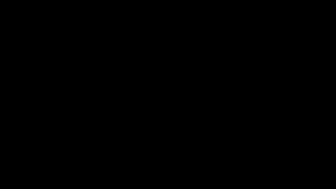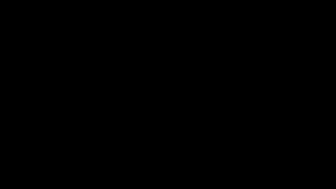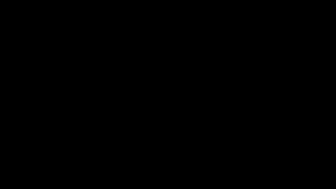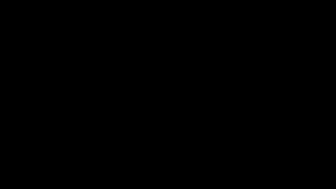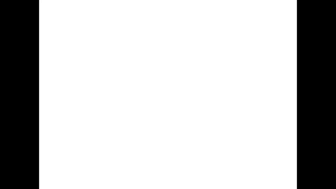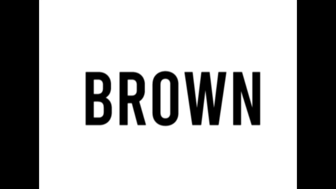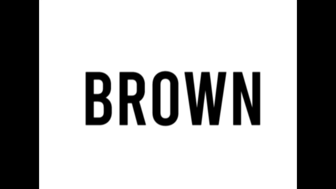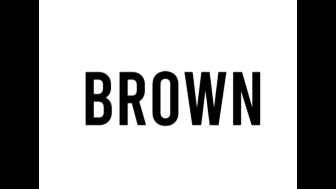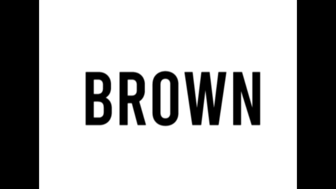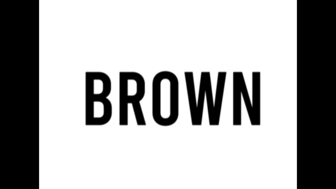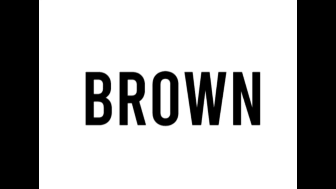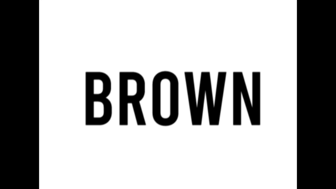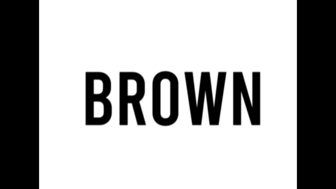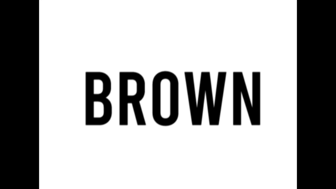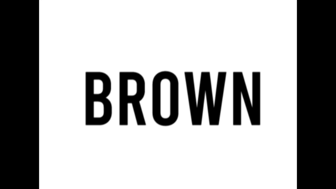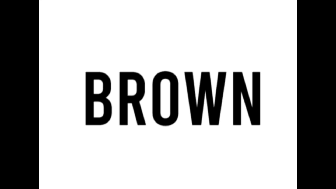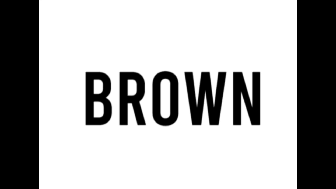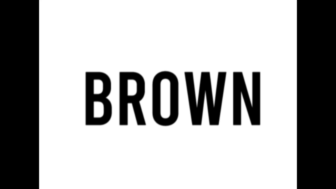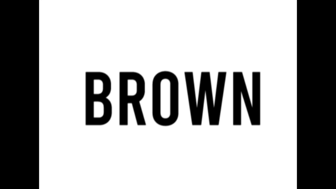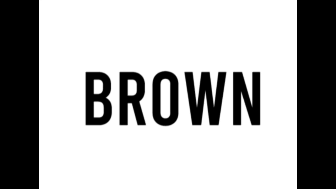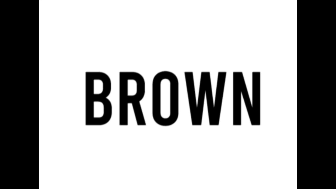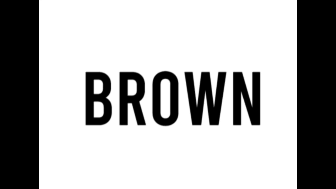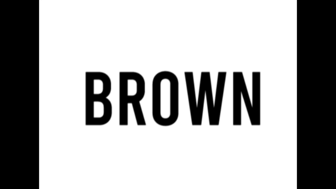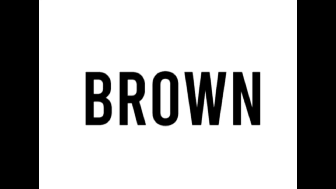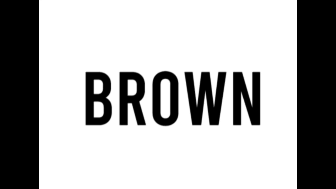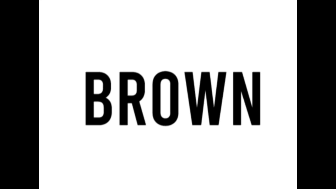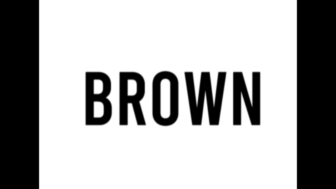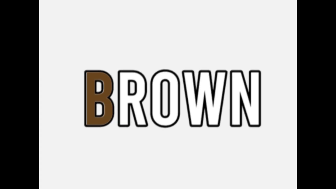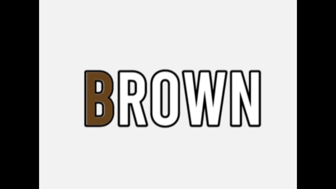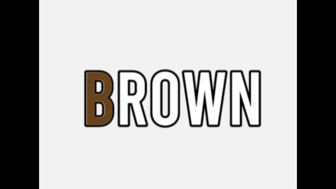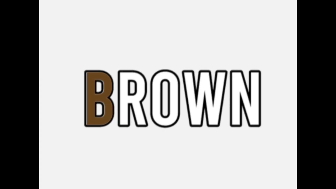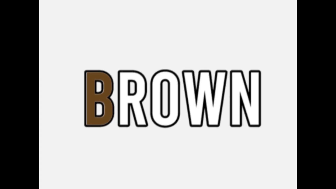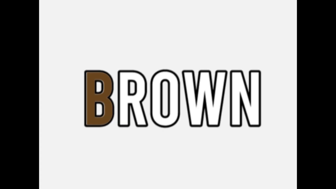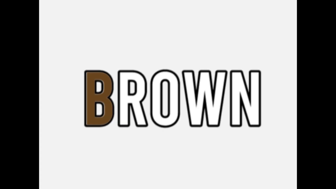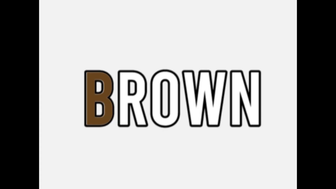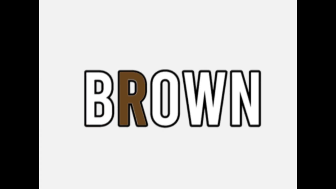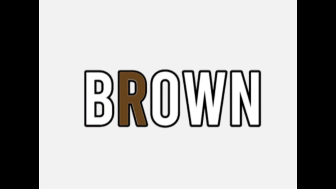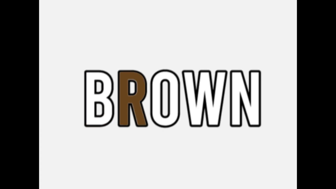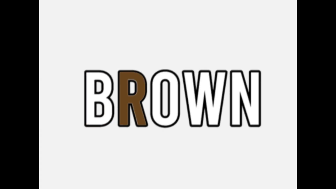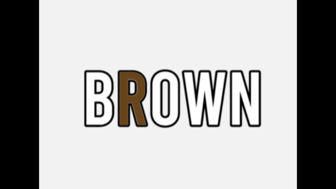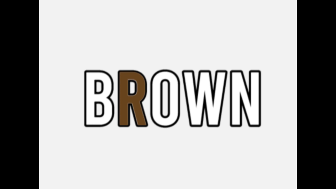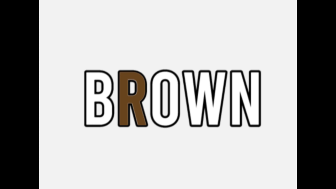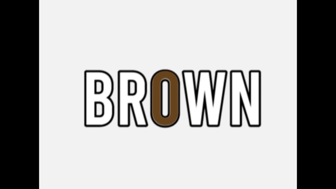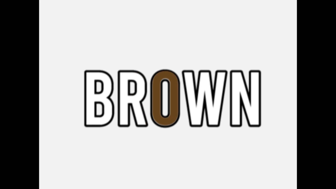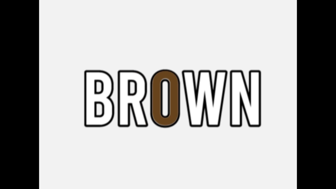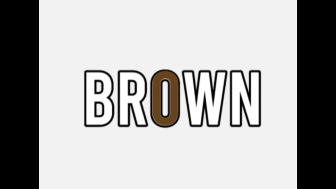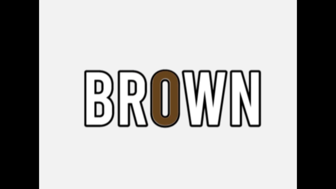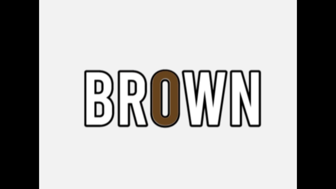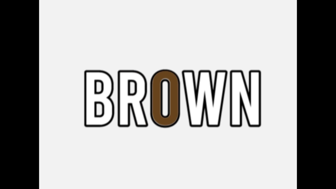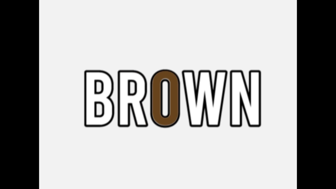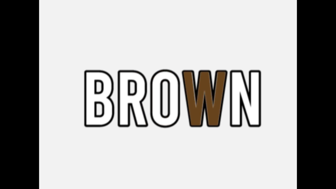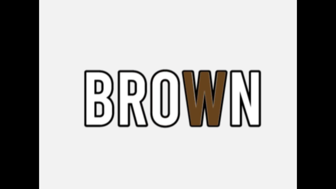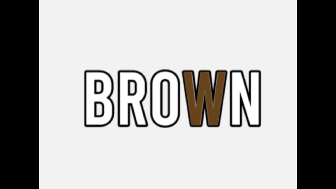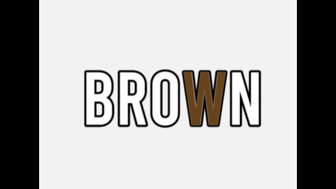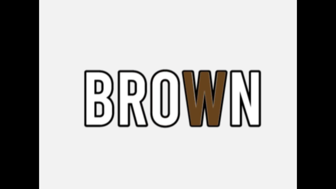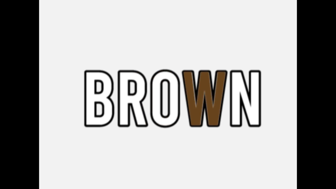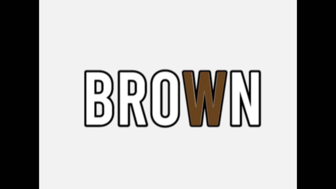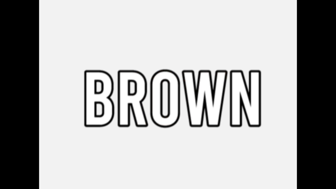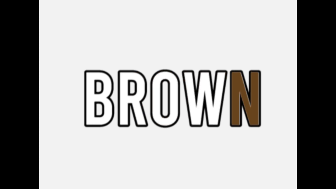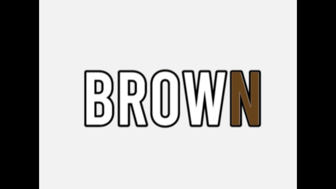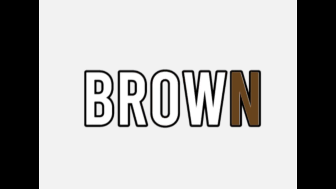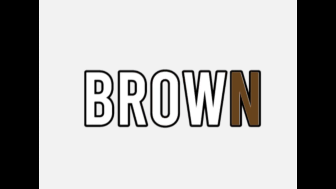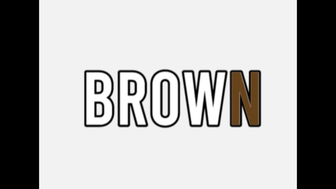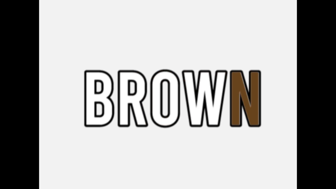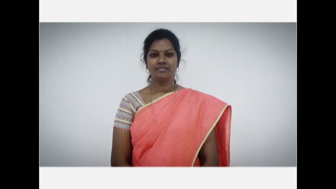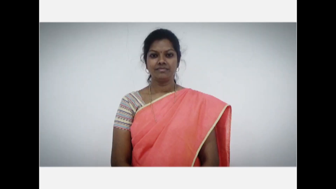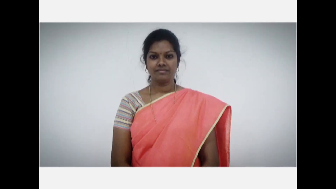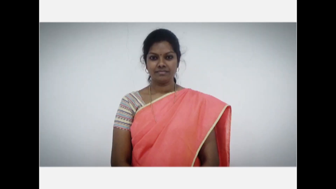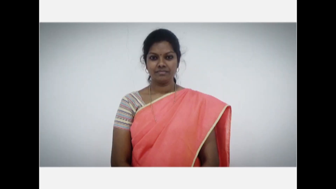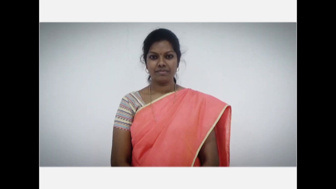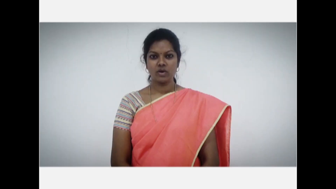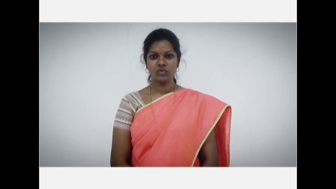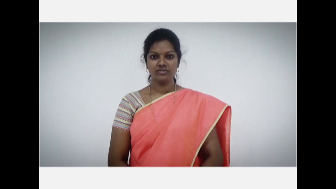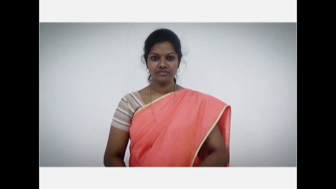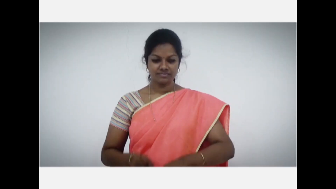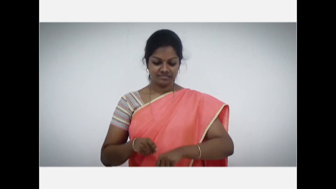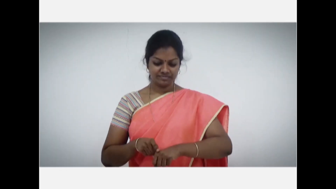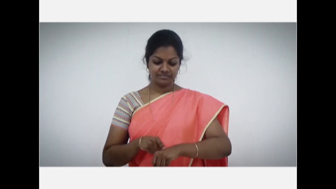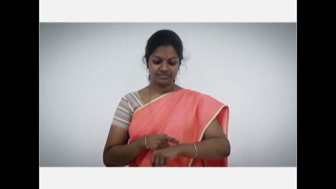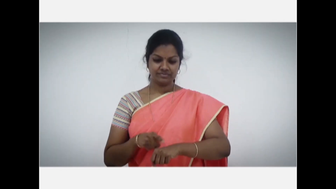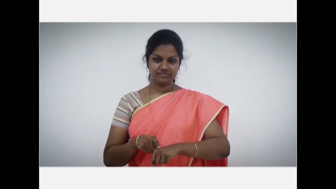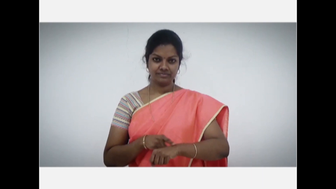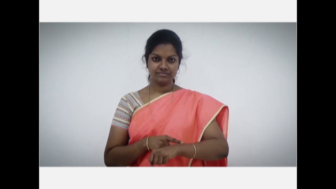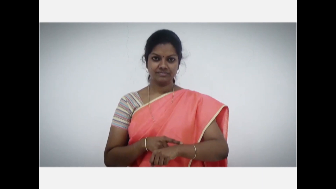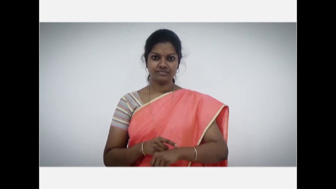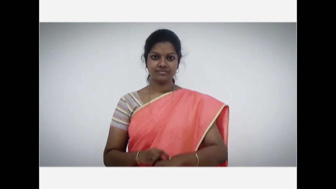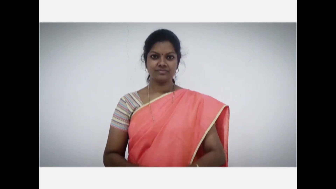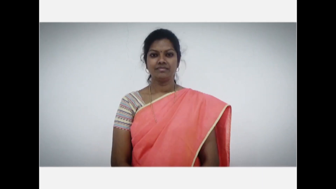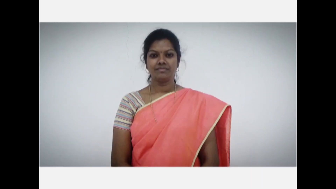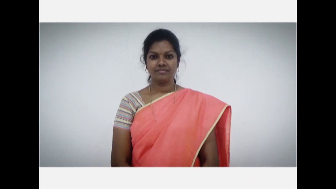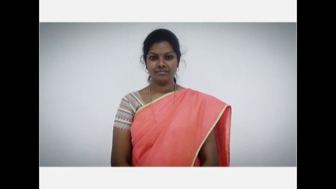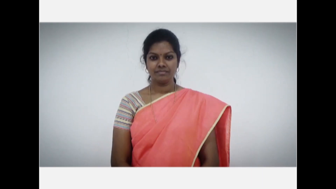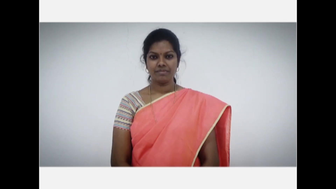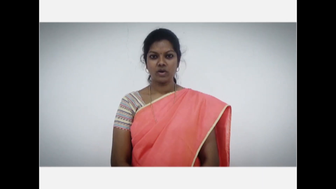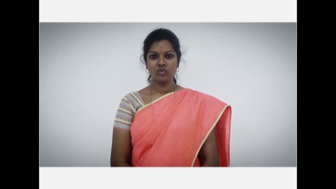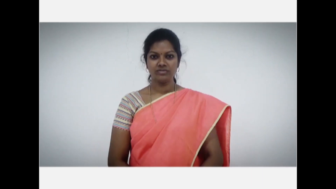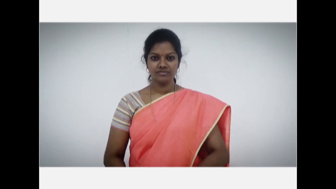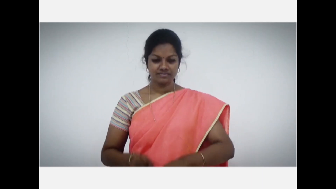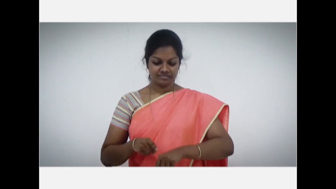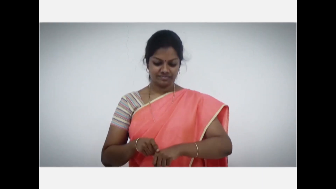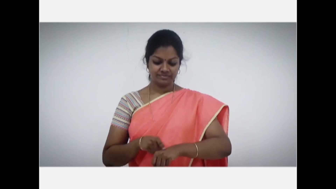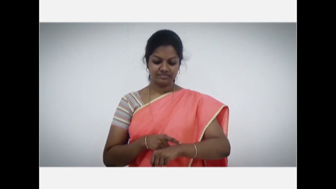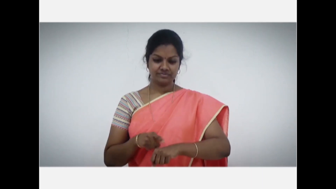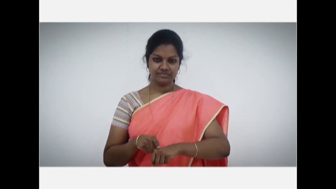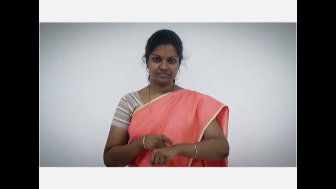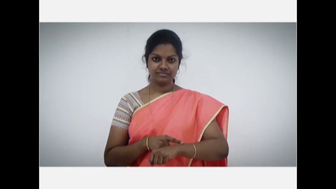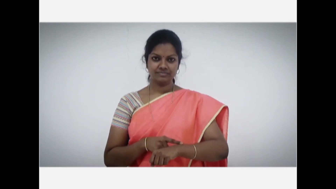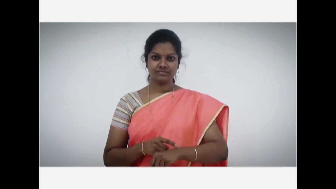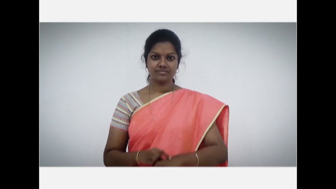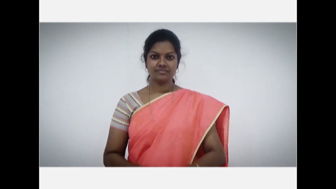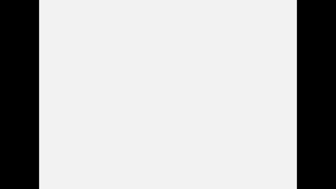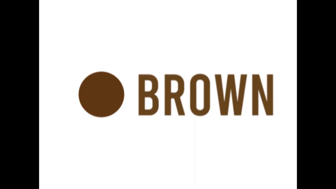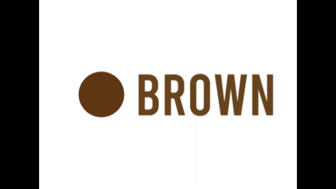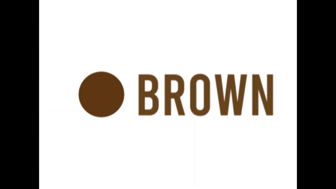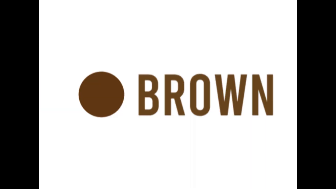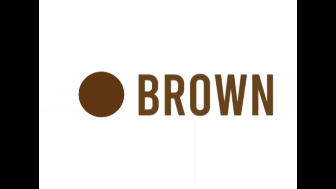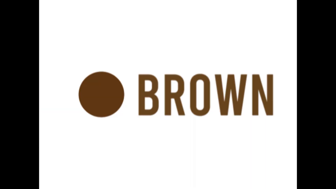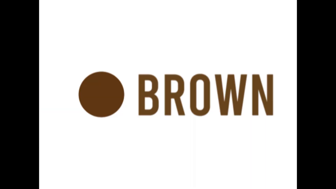Brown